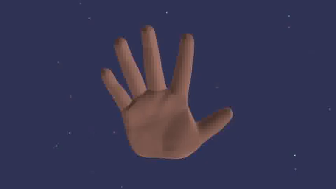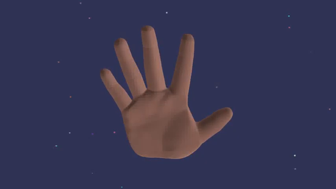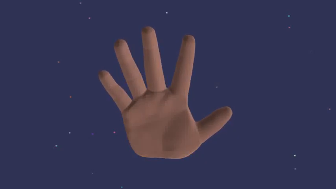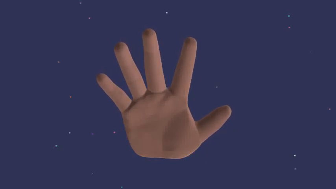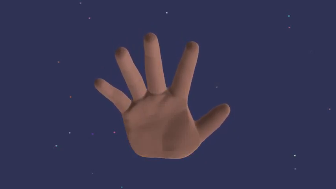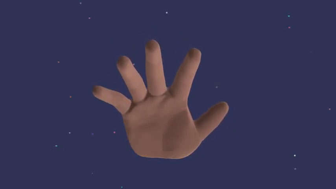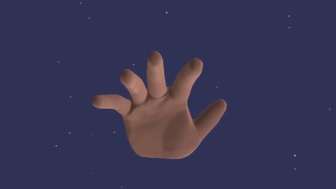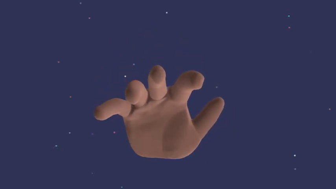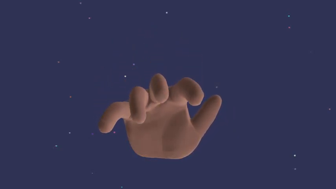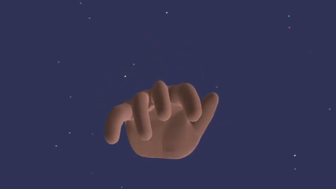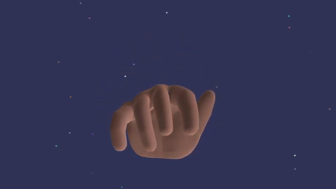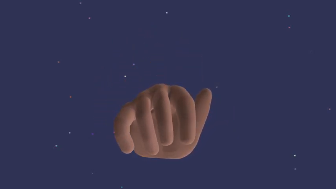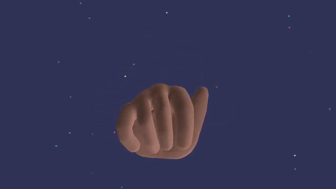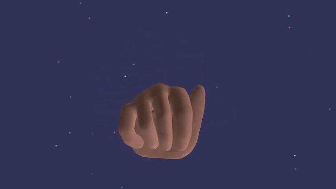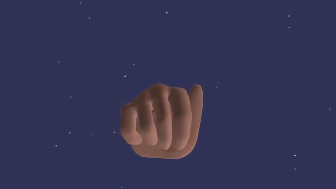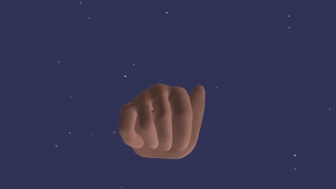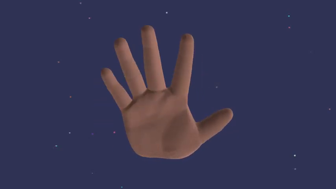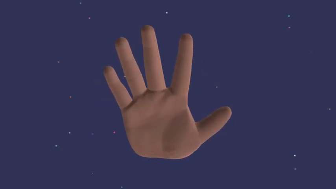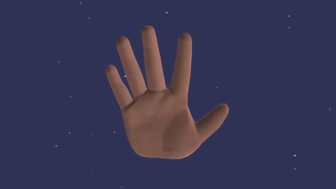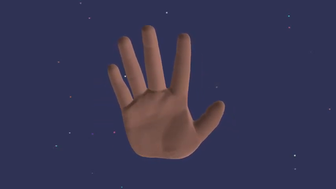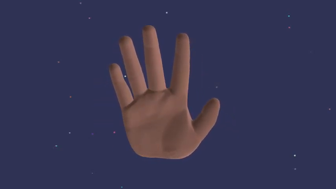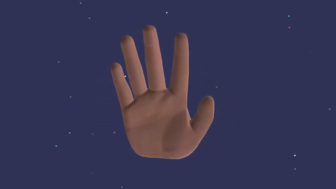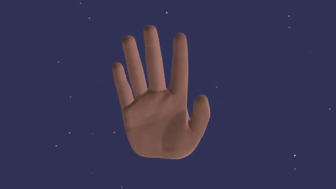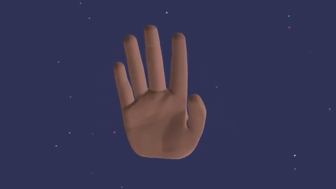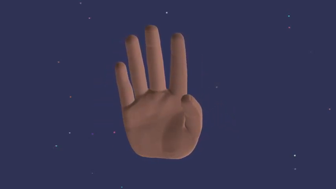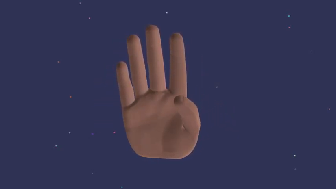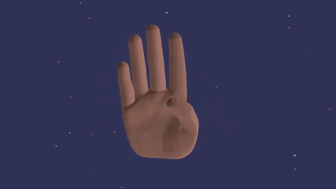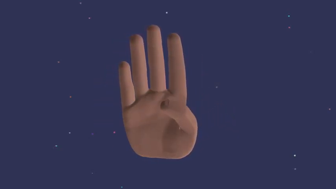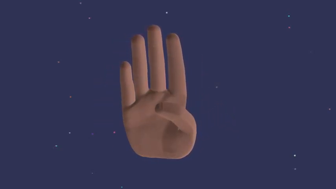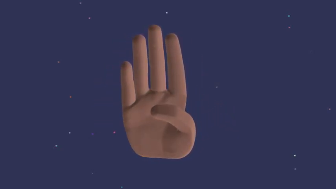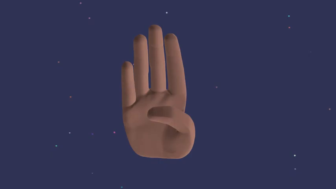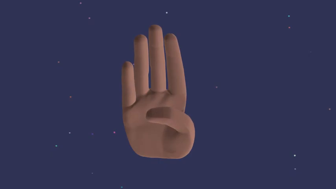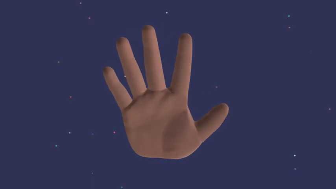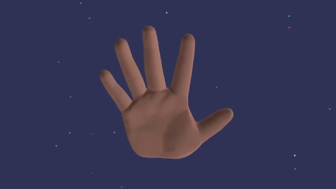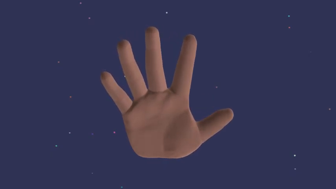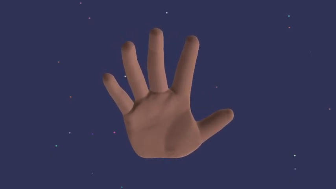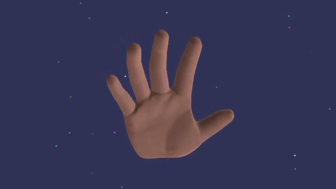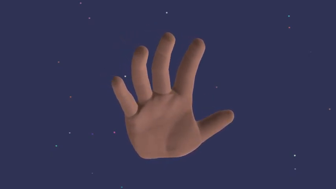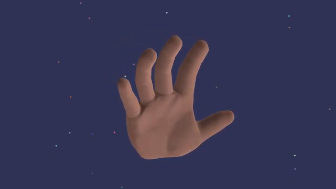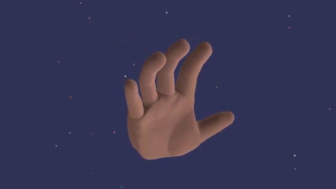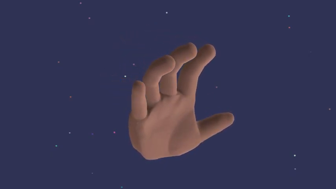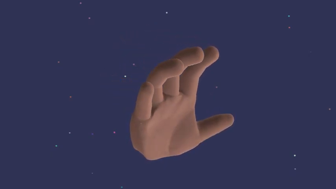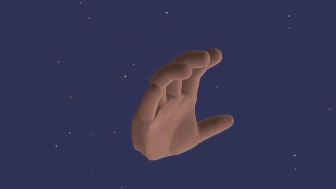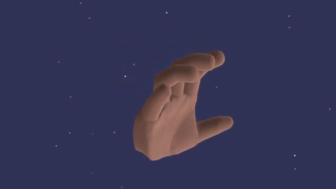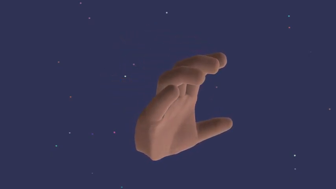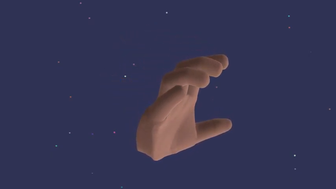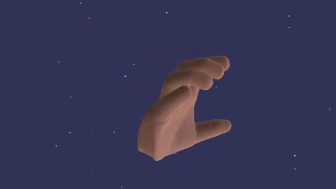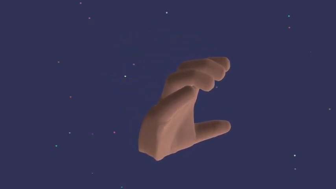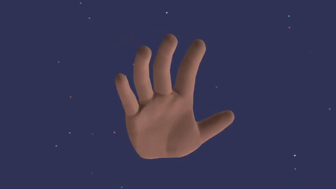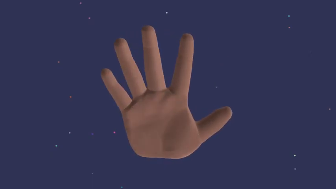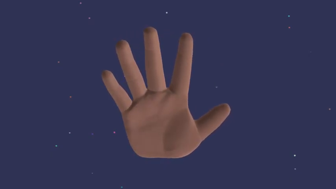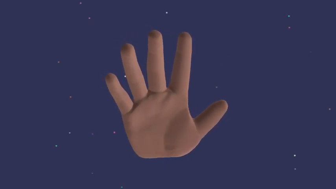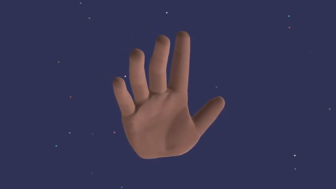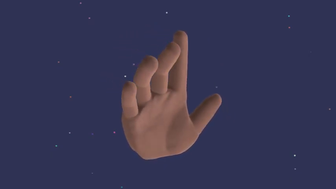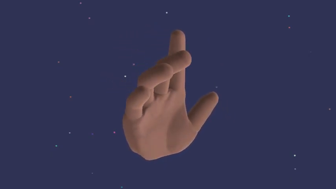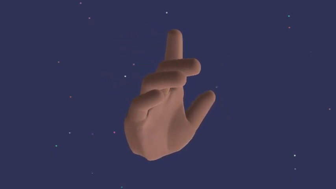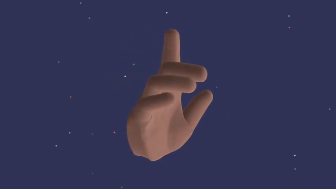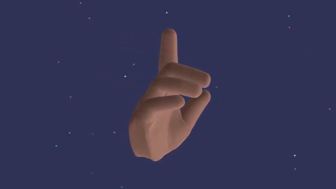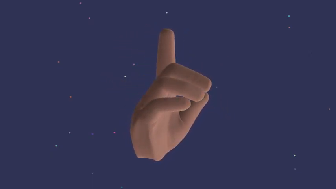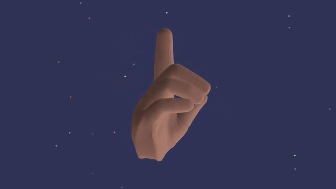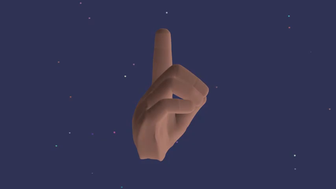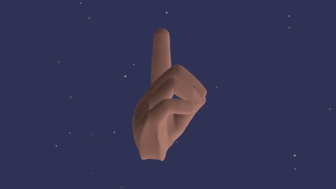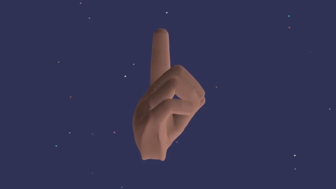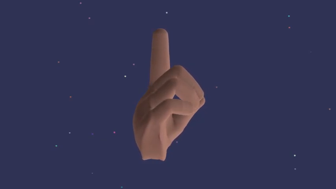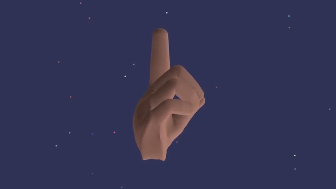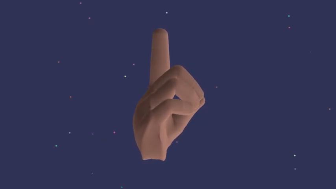ABCD